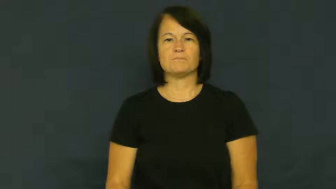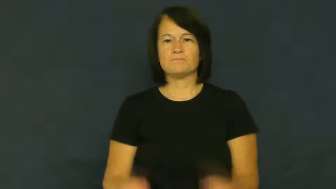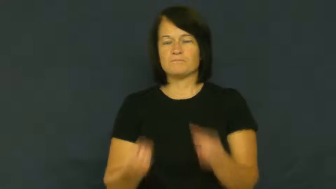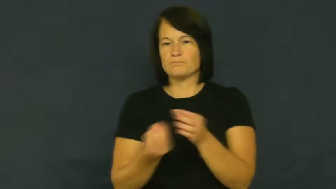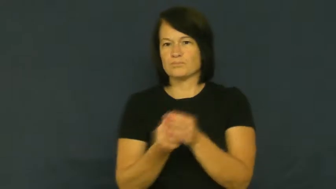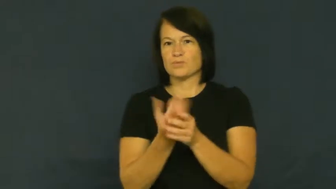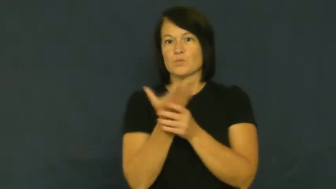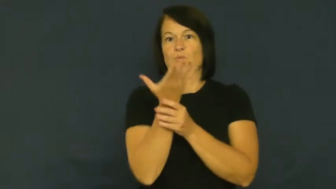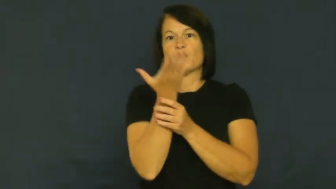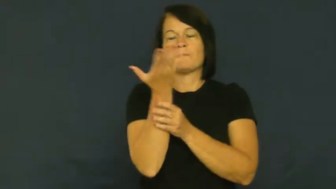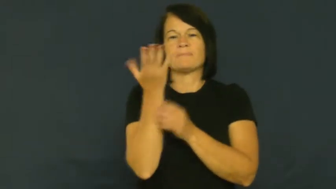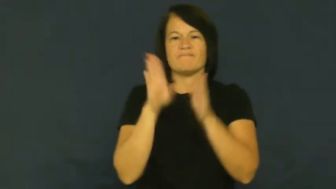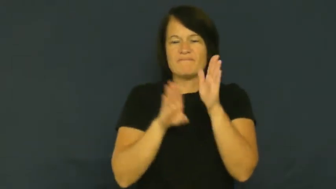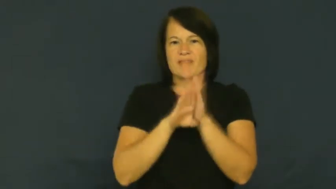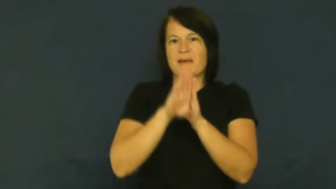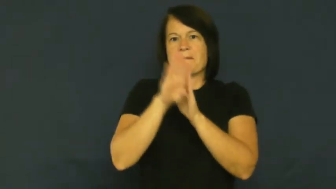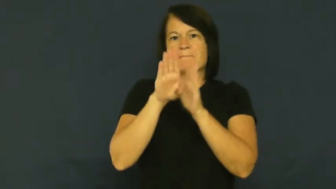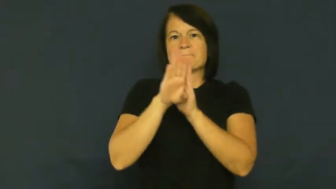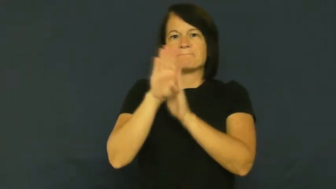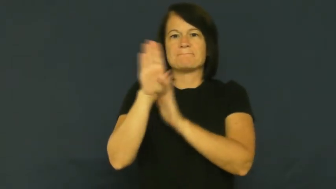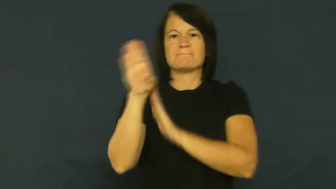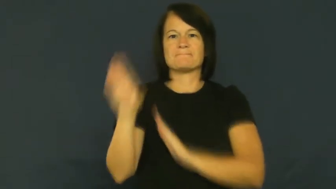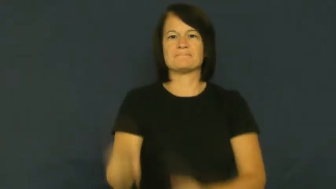budding